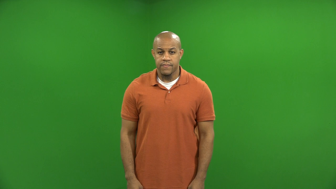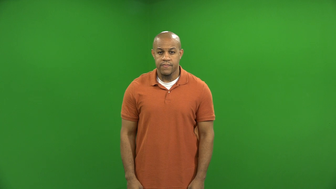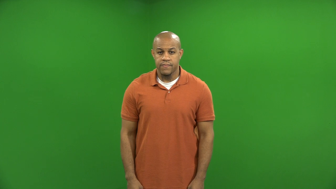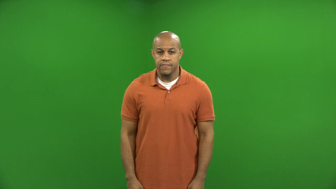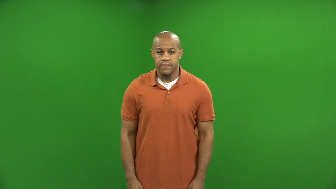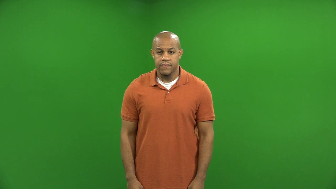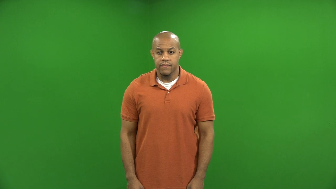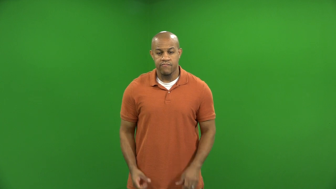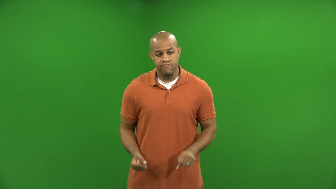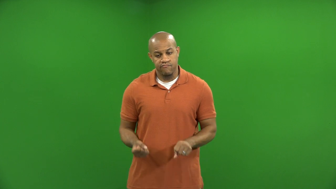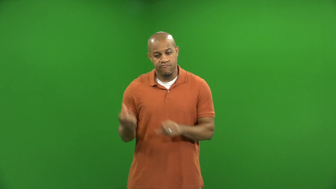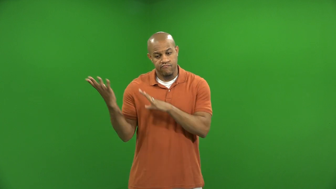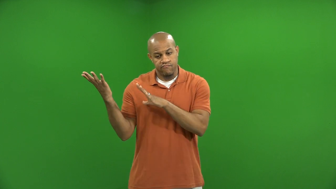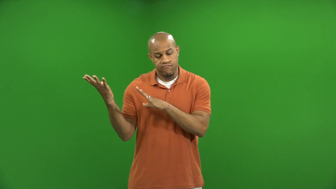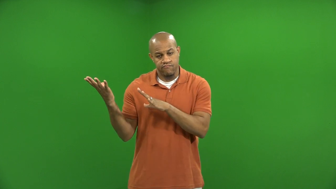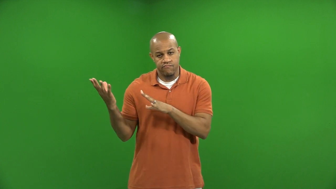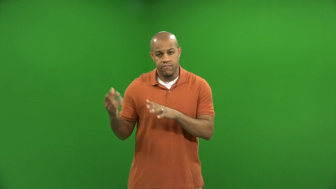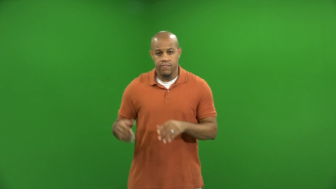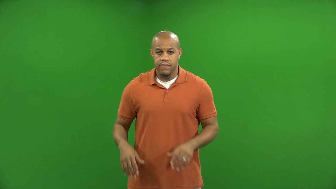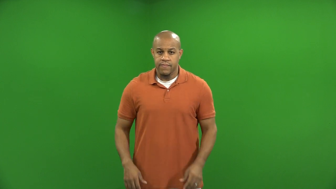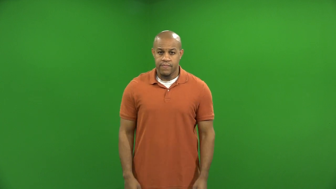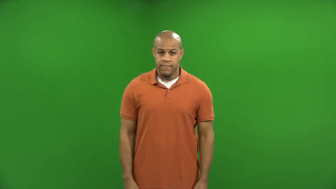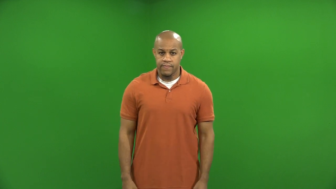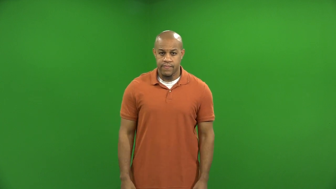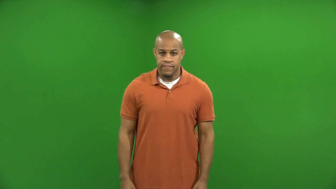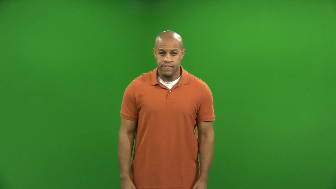Eliminated from the tournament